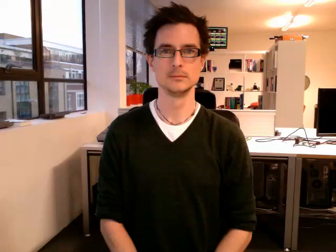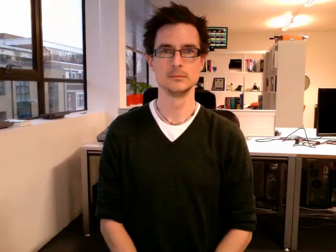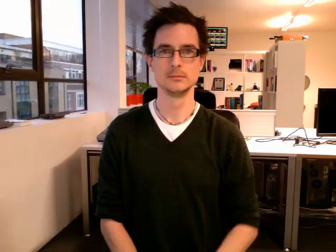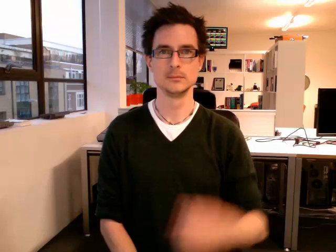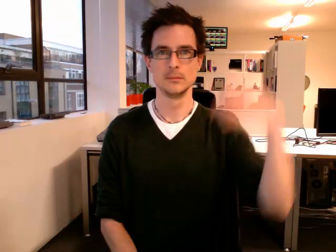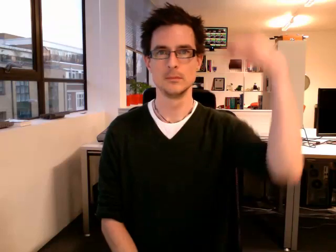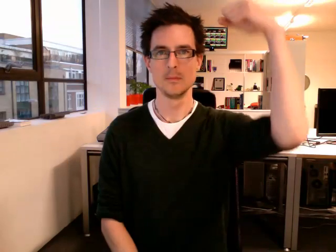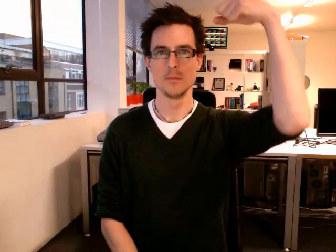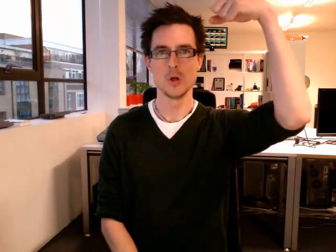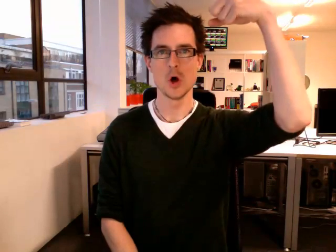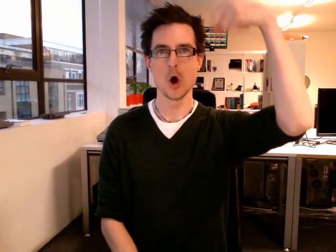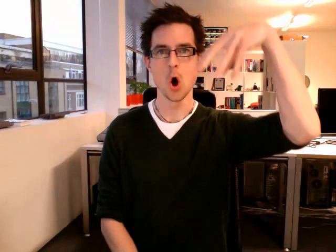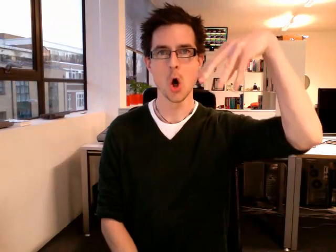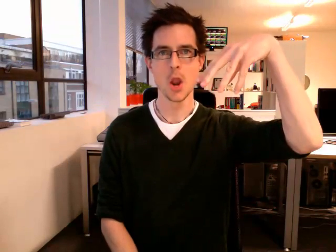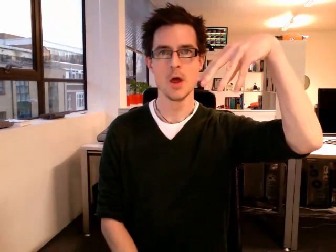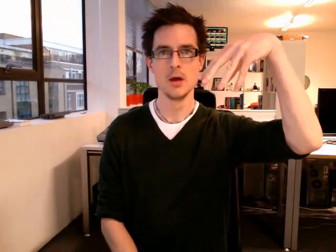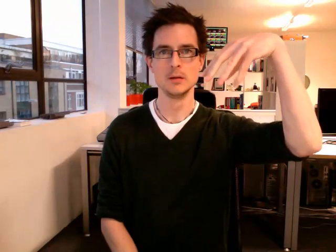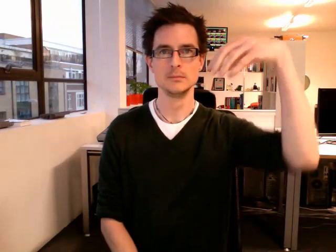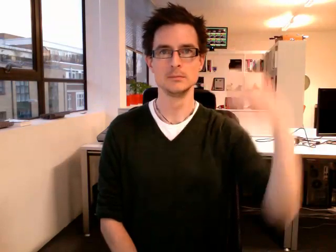on light